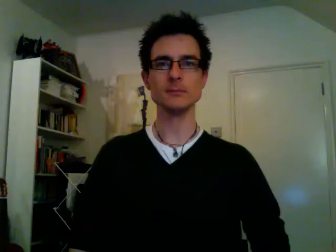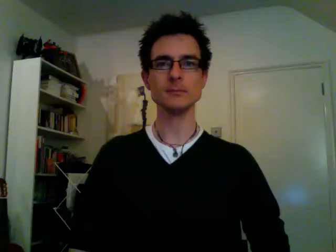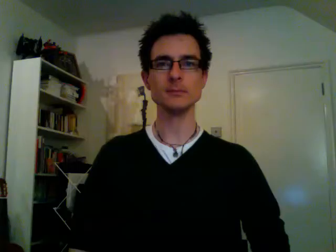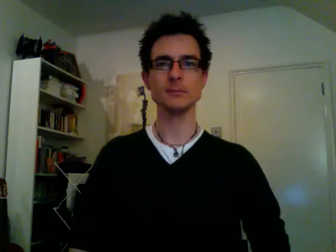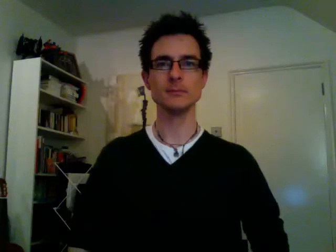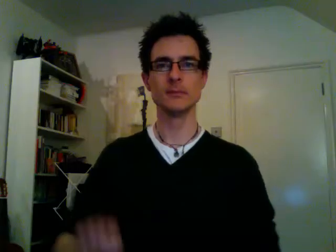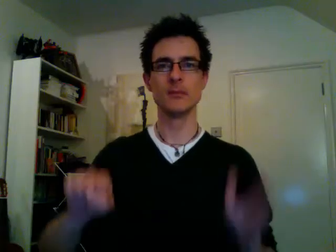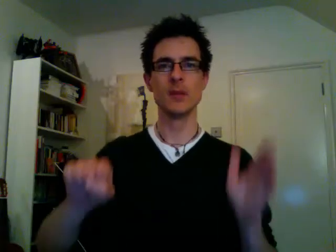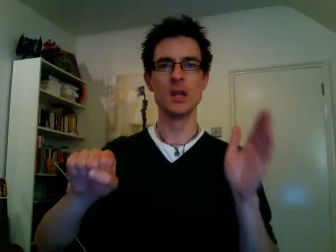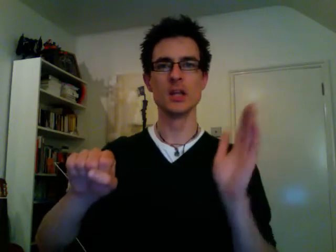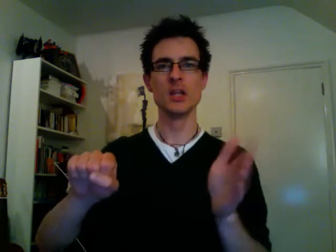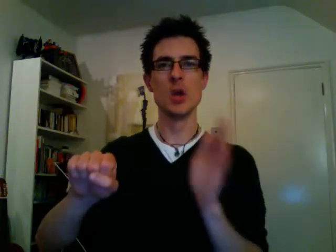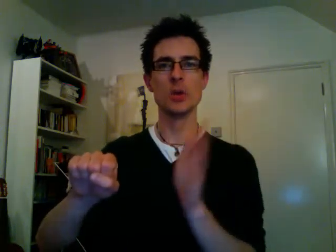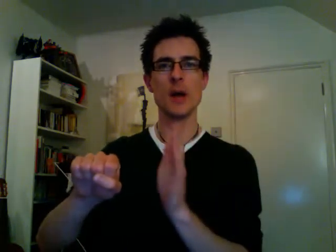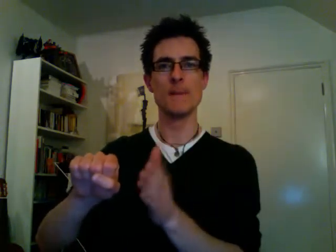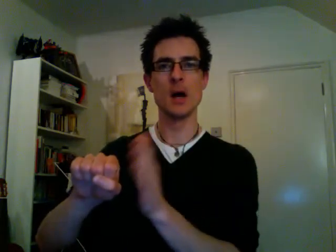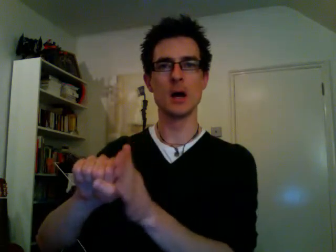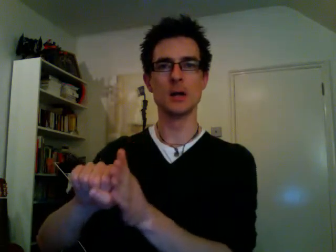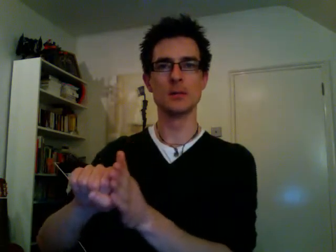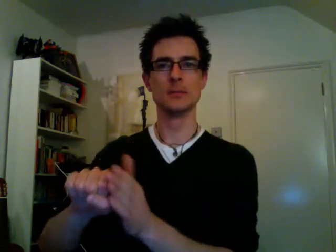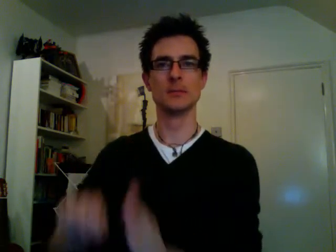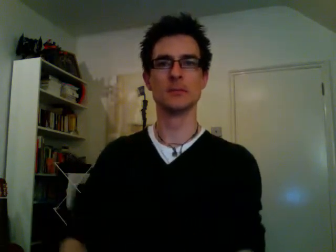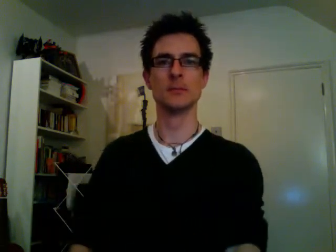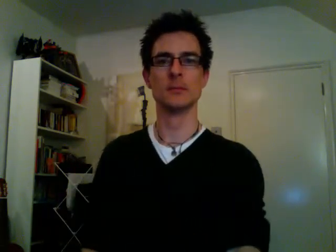cucumber